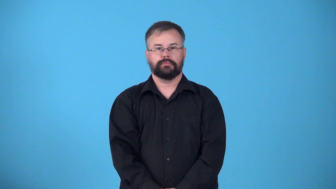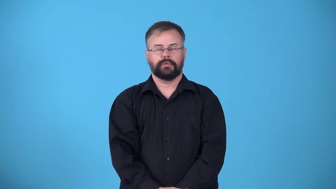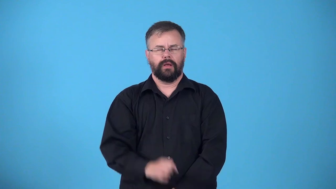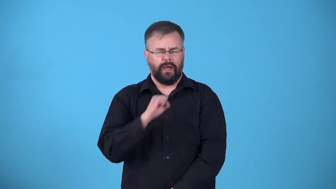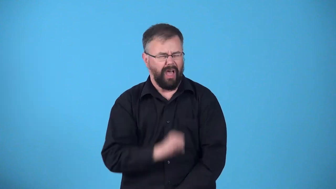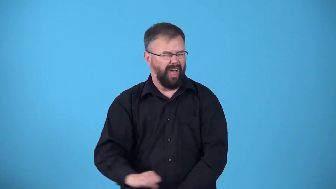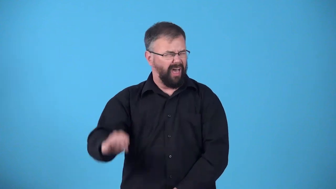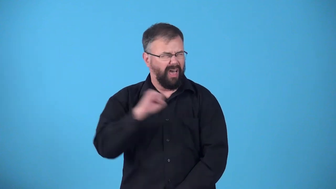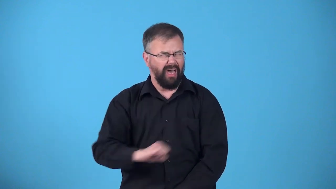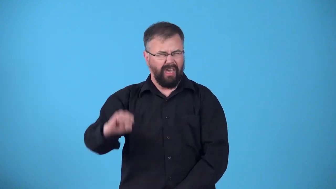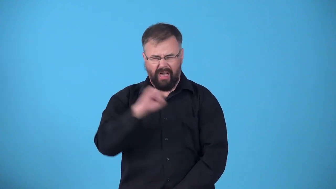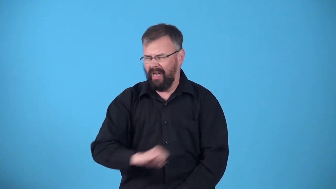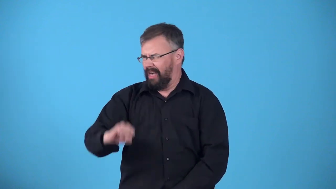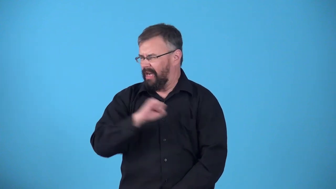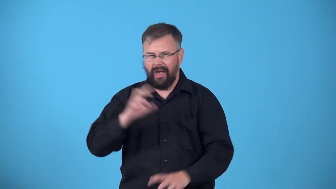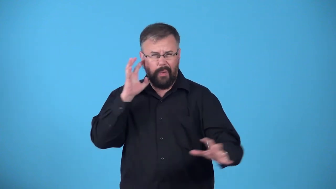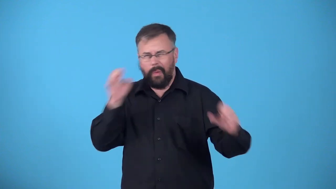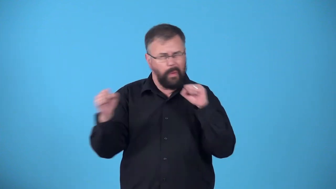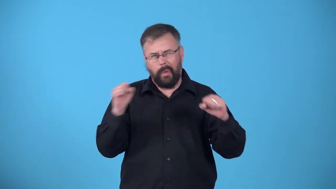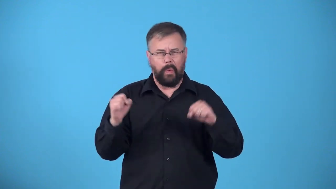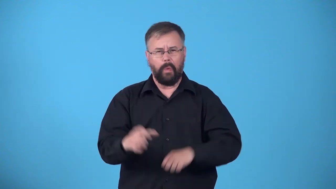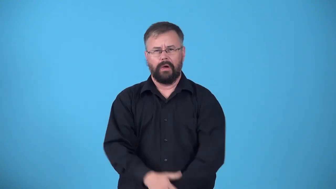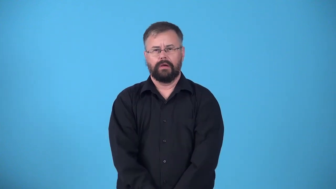hack-cough